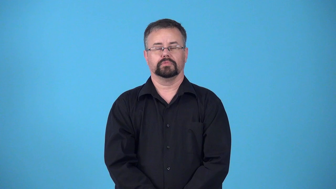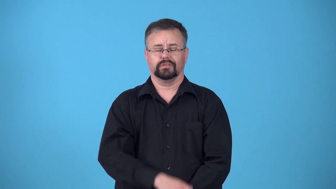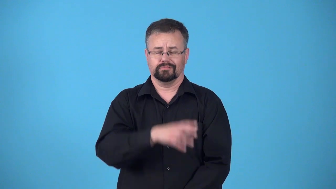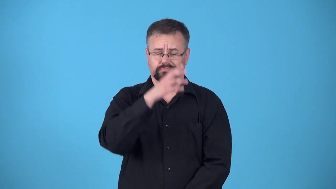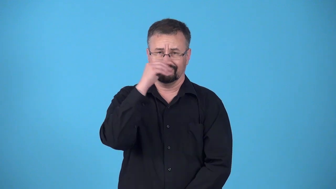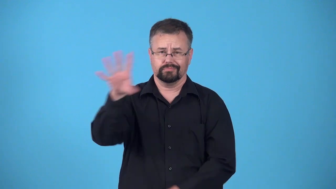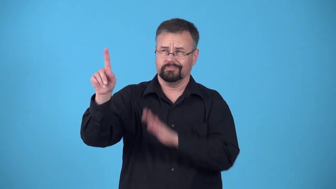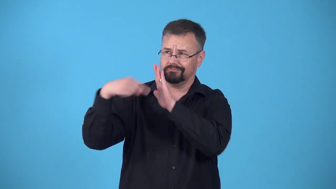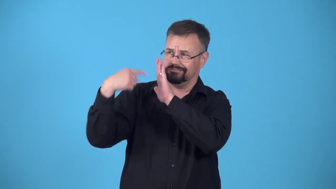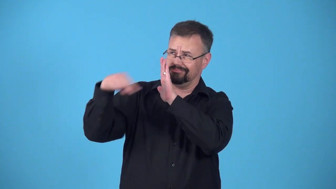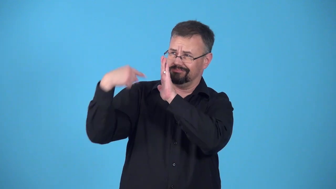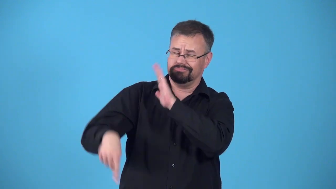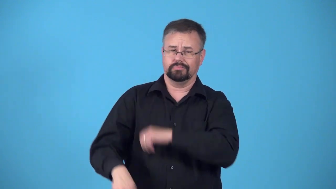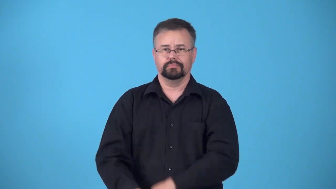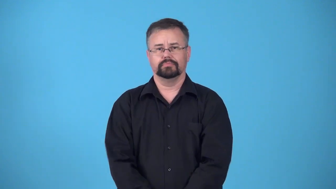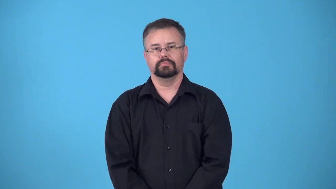water off a duck's back